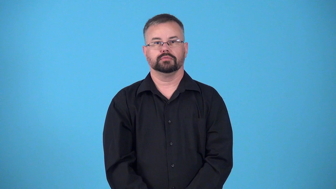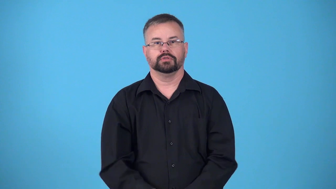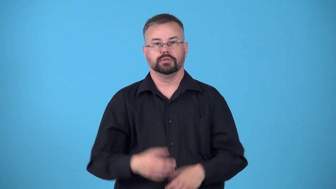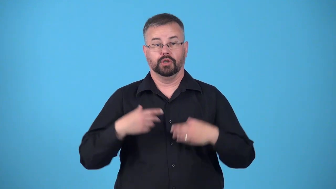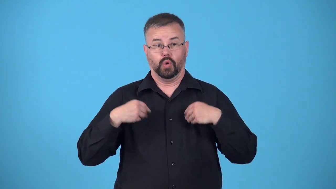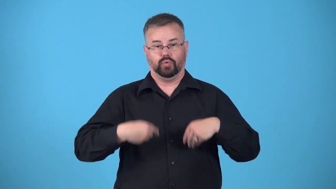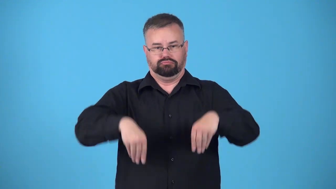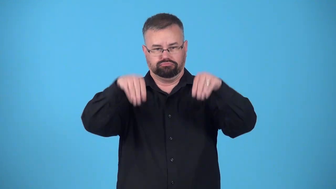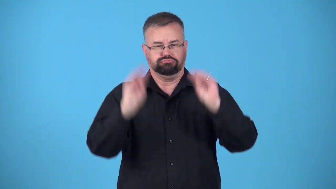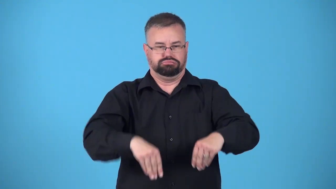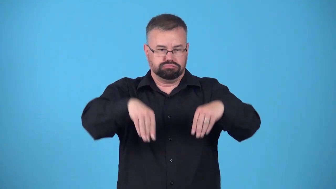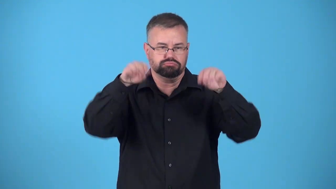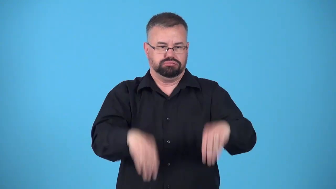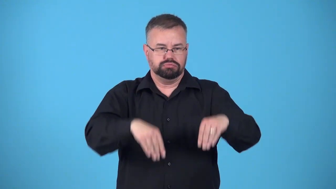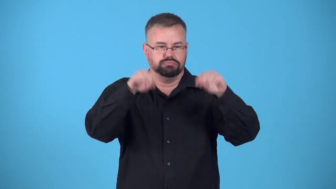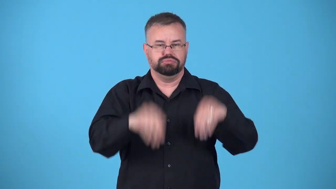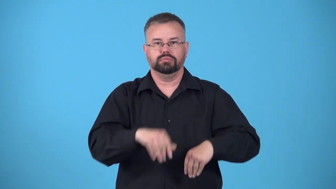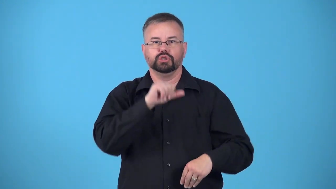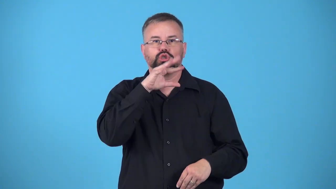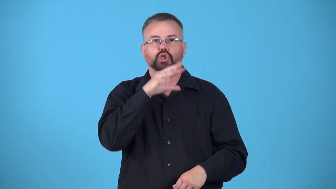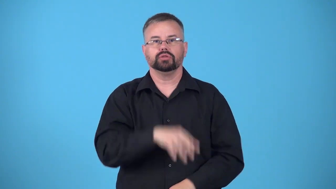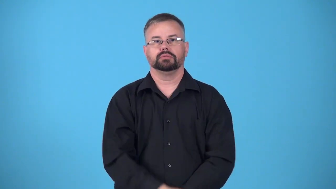shake out dirt